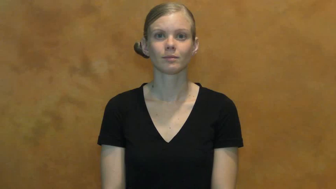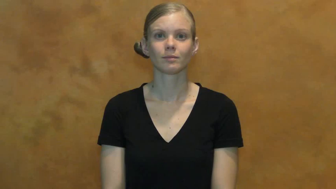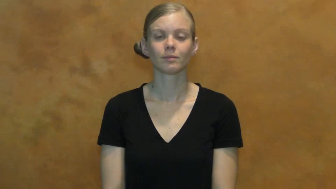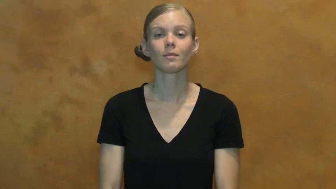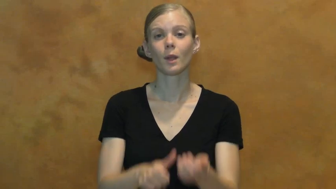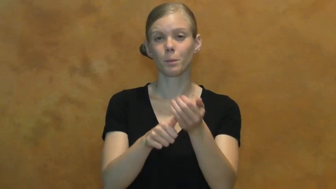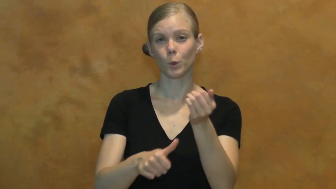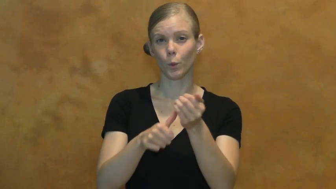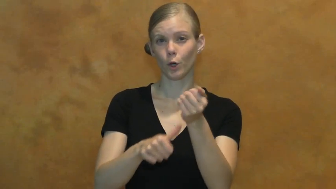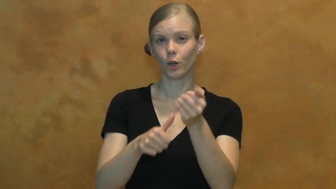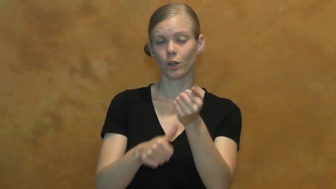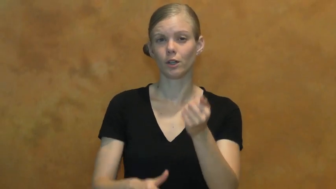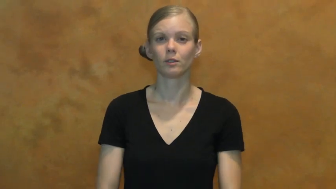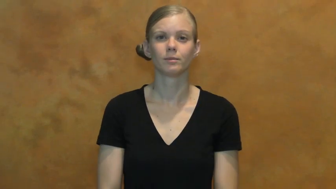manure